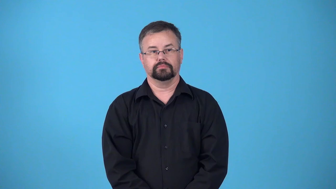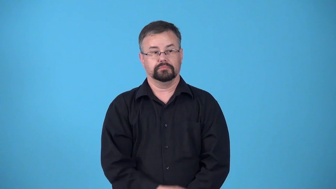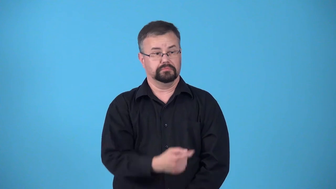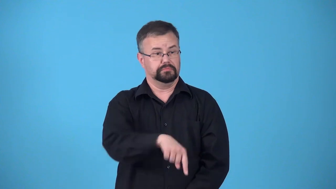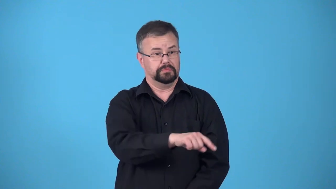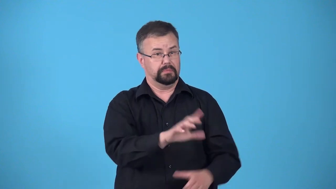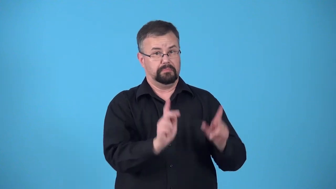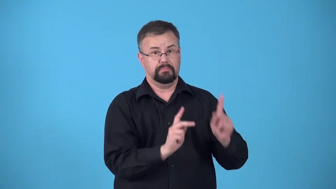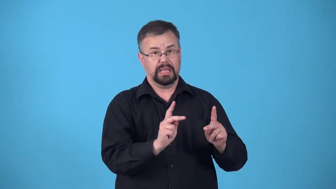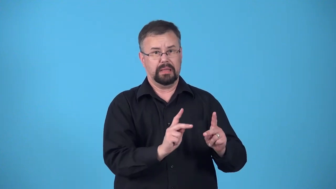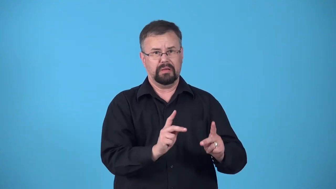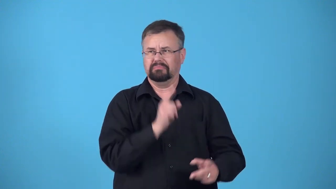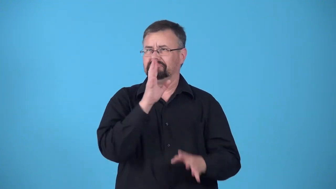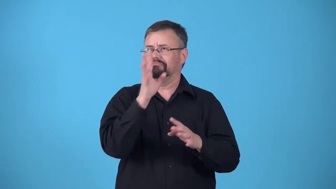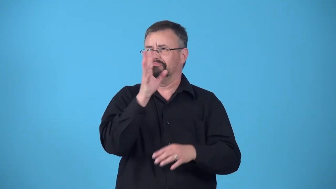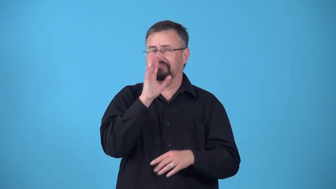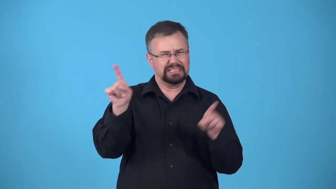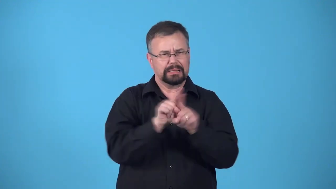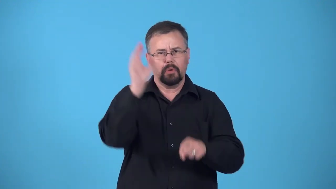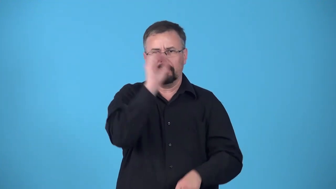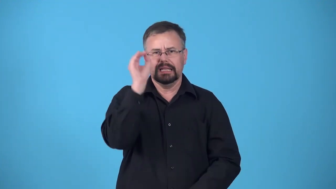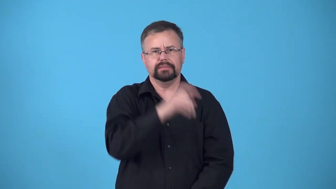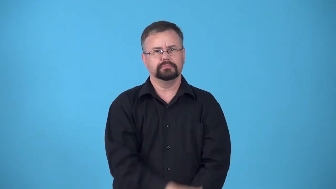chorus